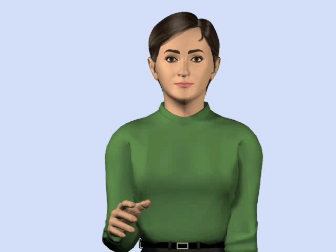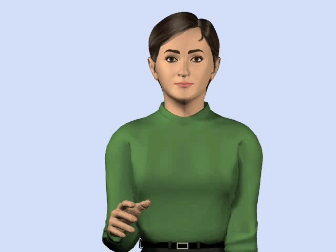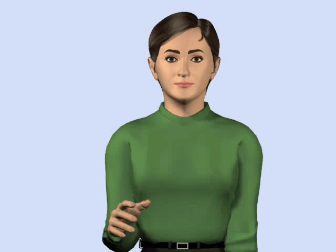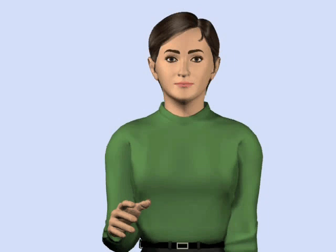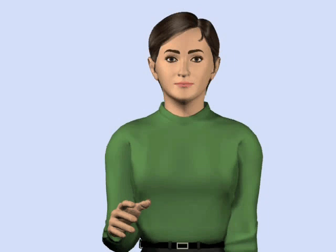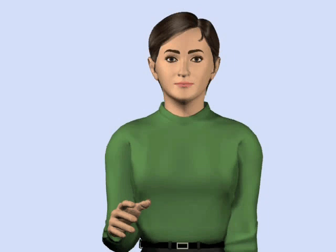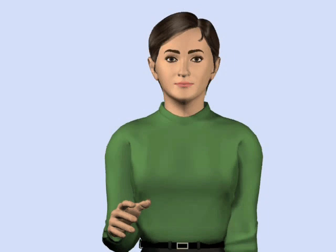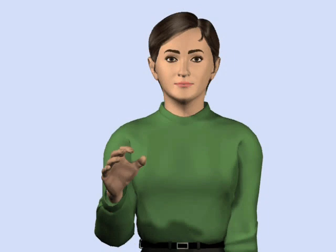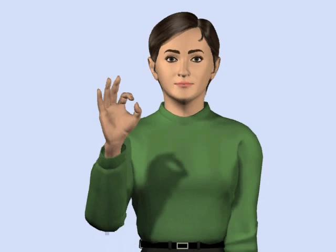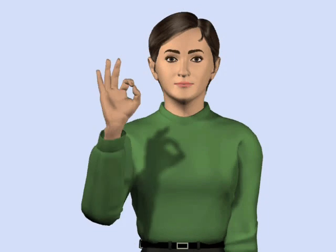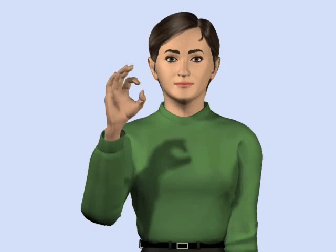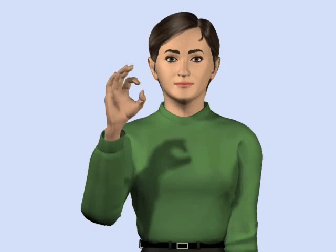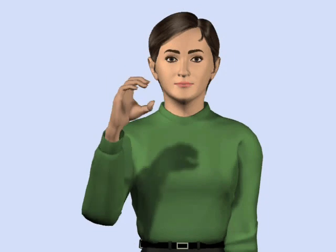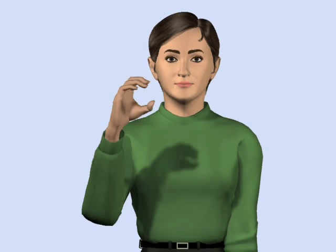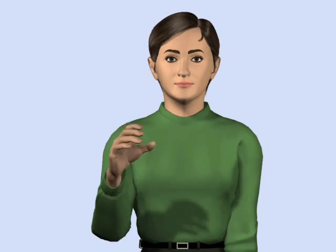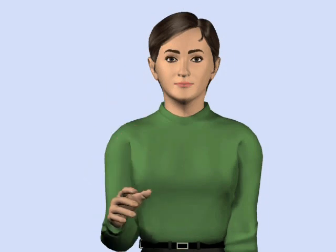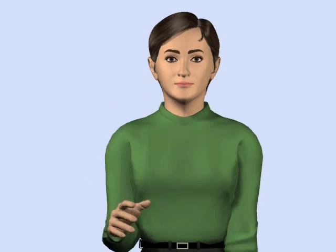Fort Collins,CO